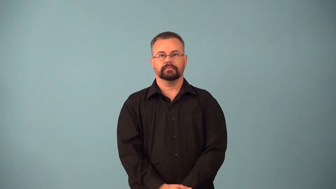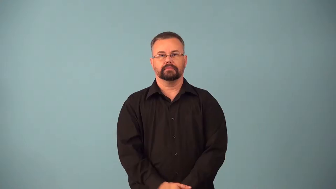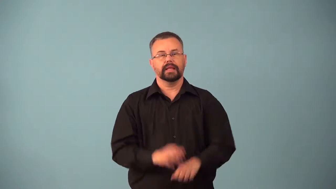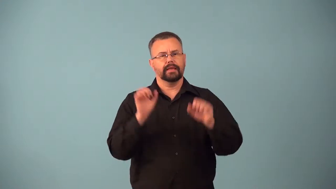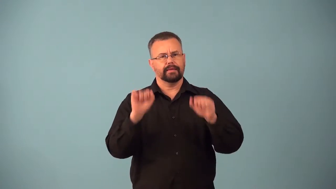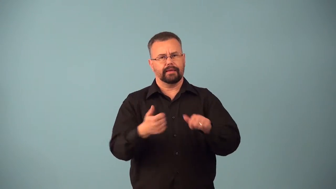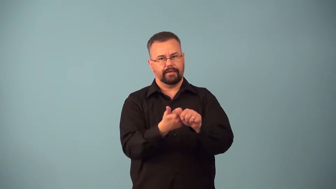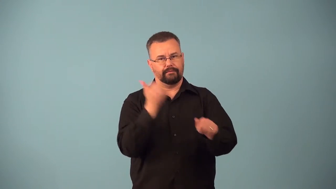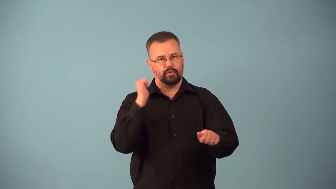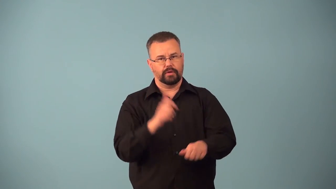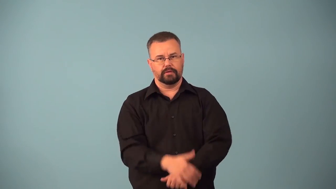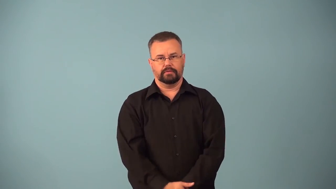avoidable